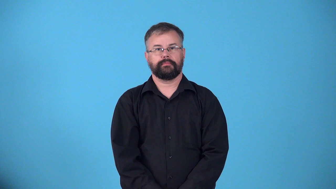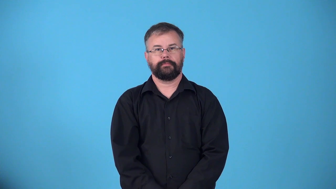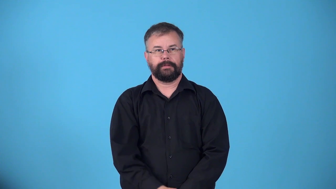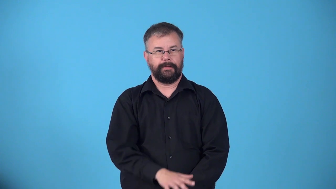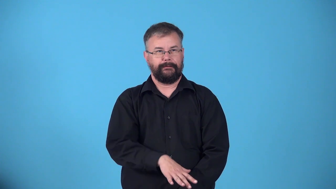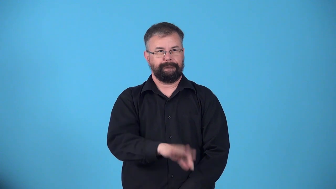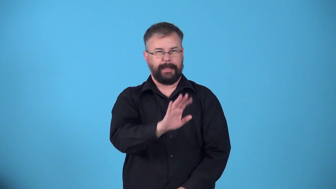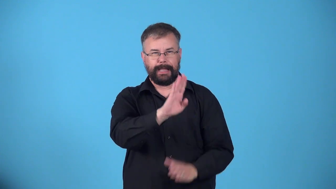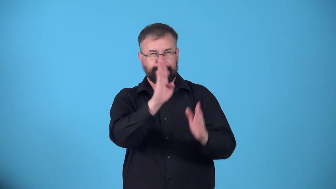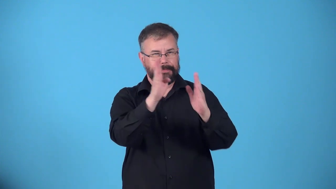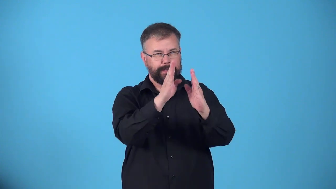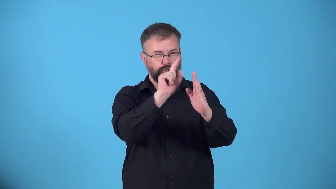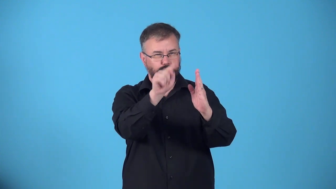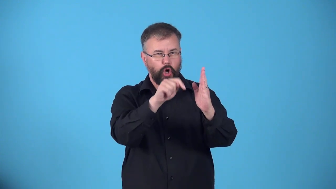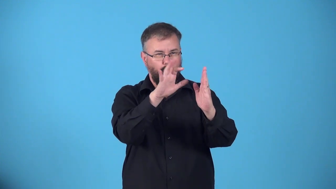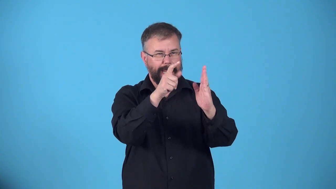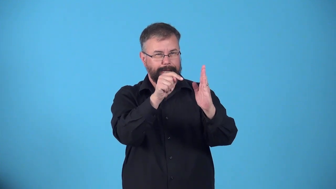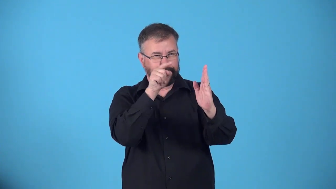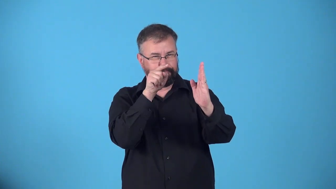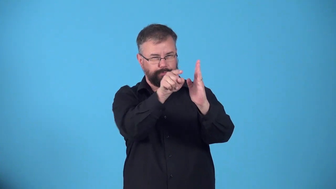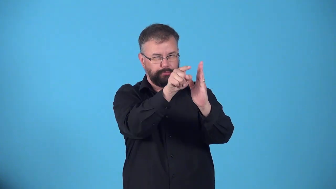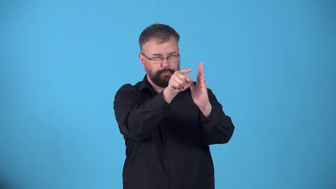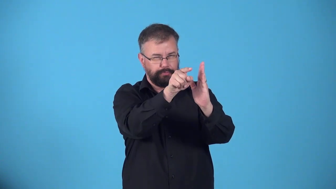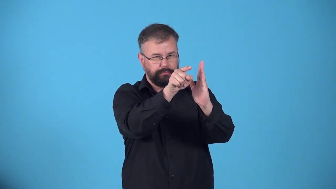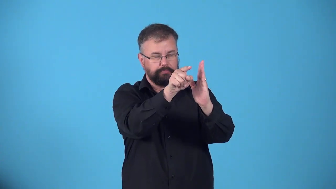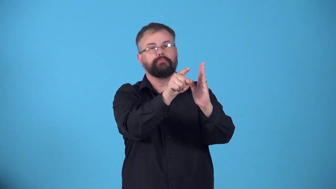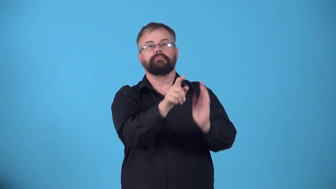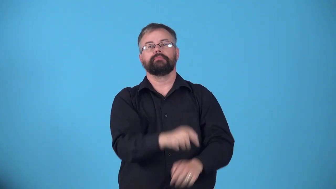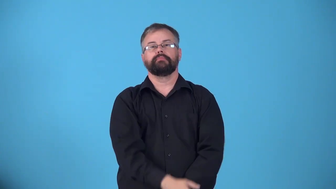lock onto target